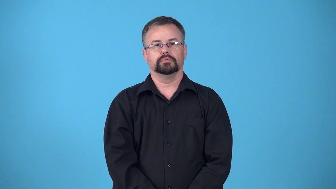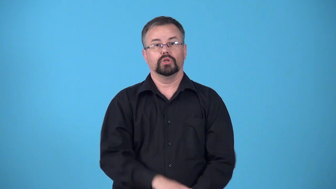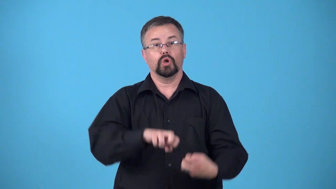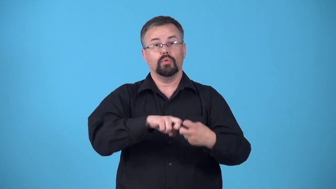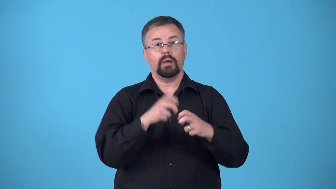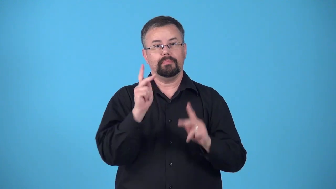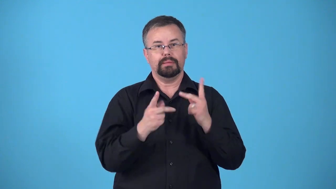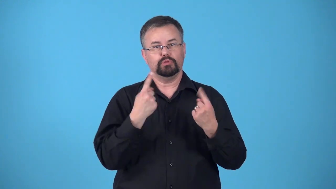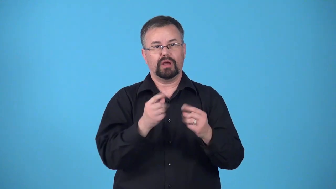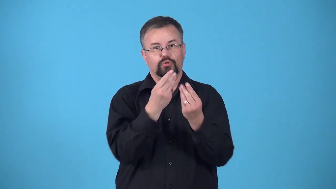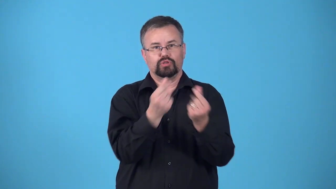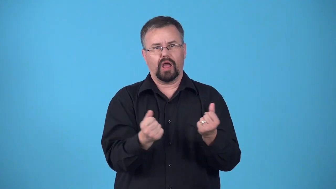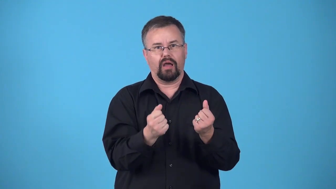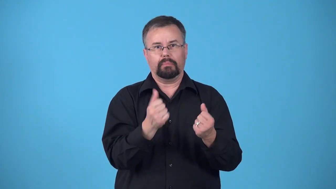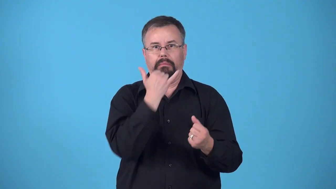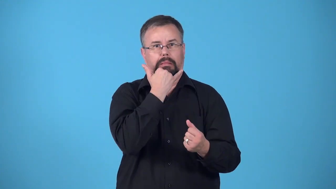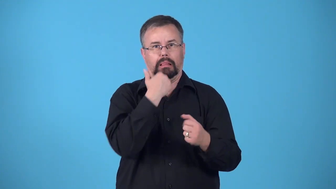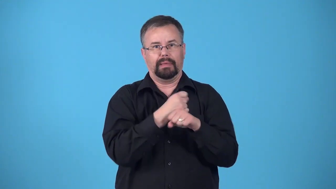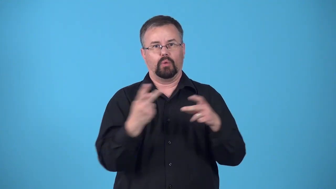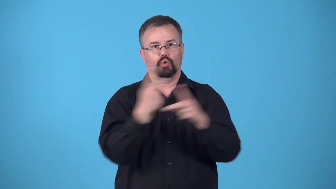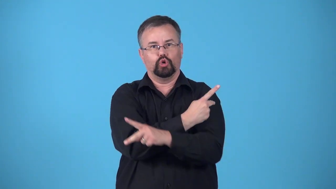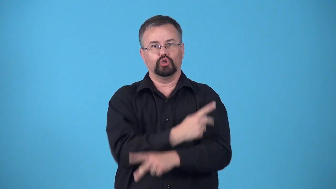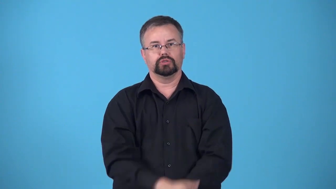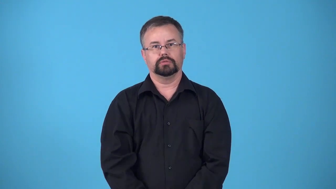tar baby